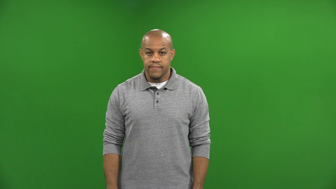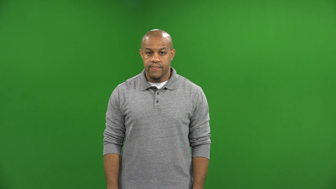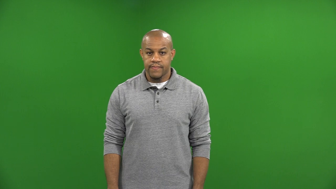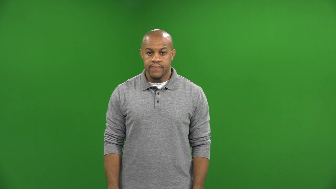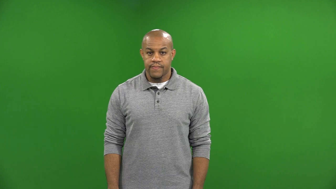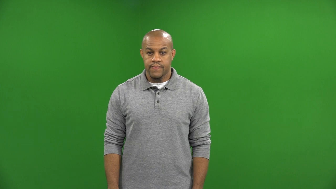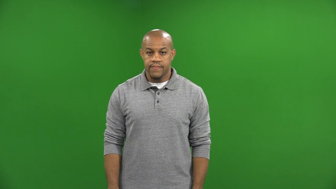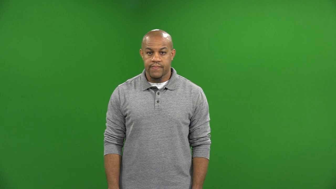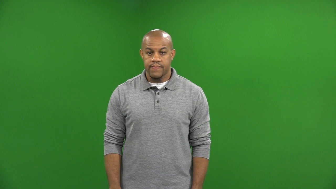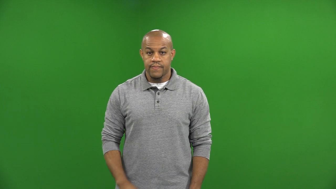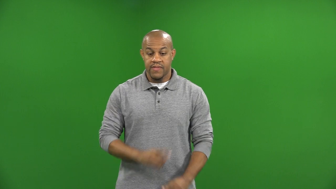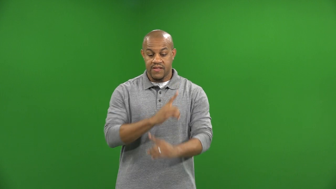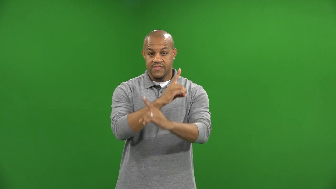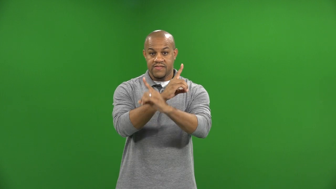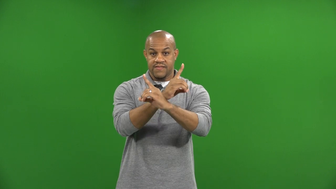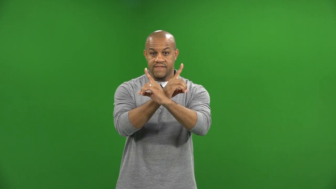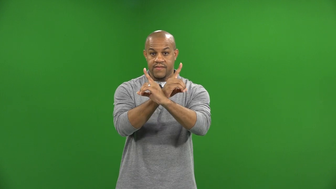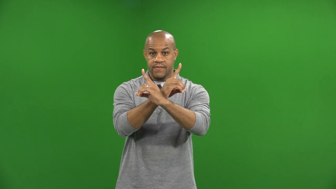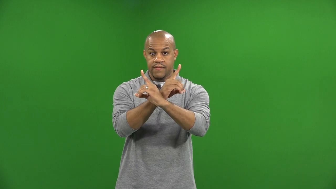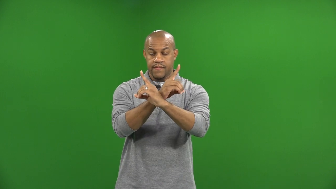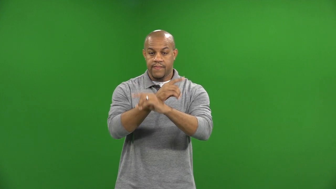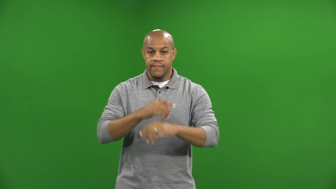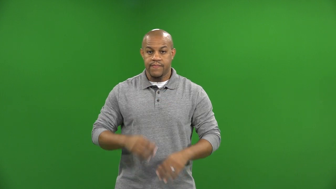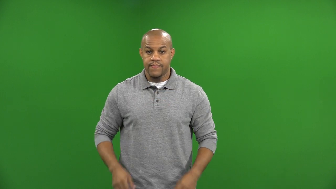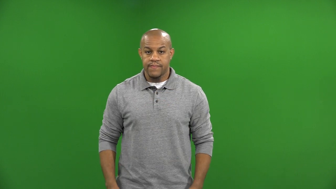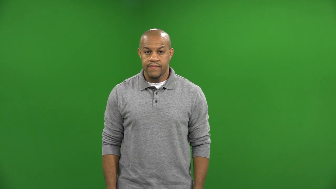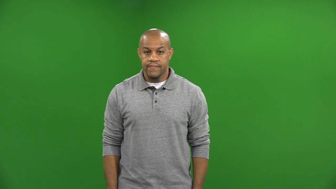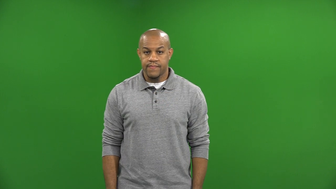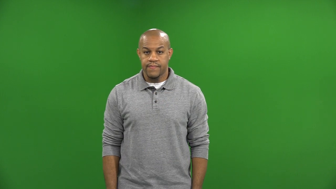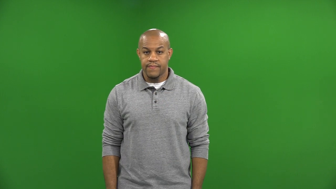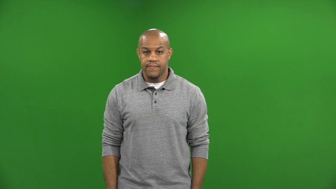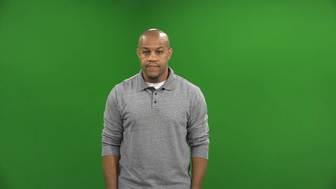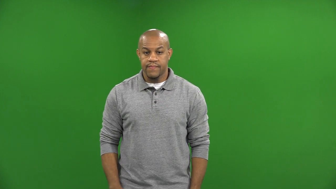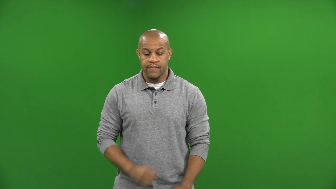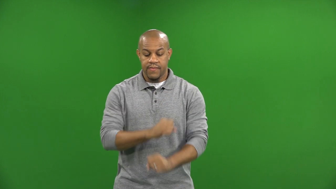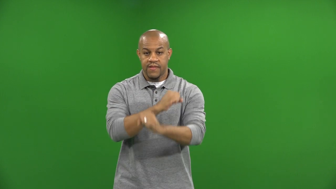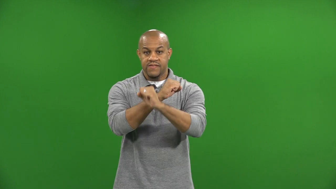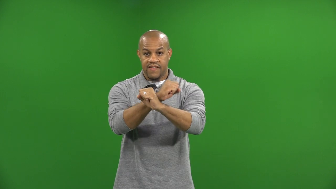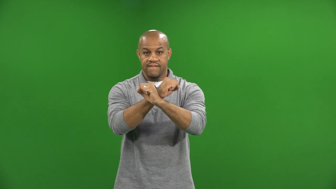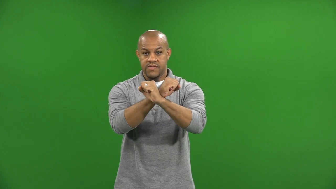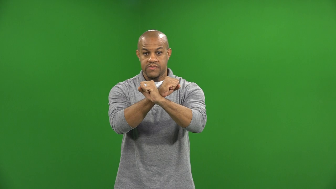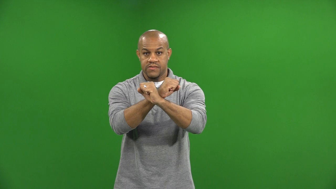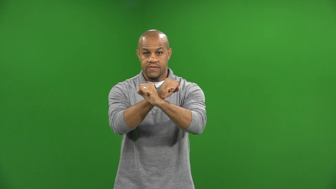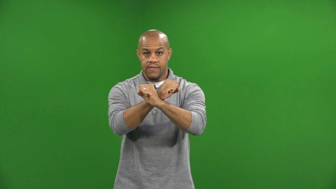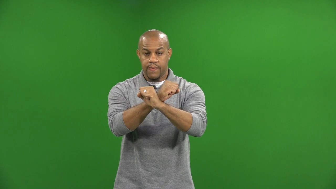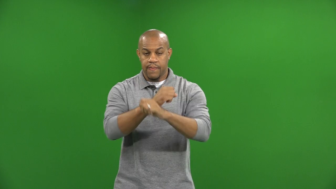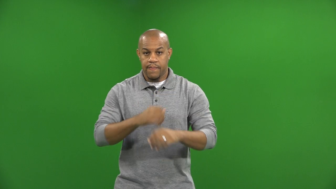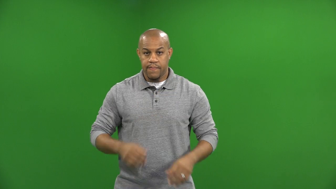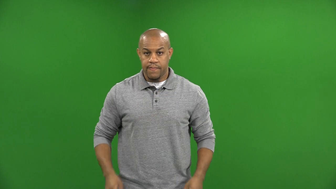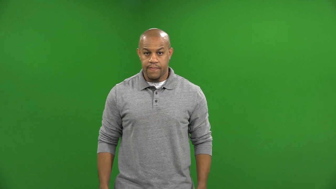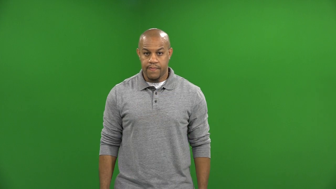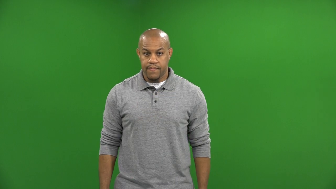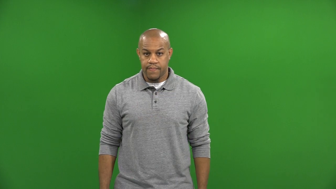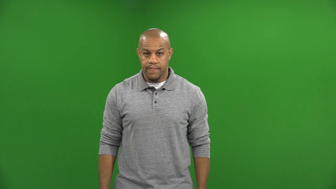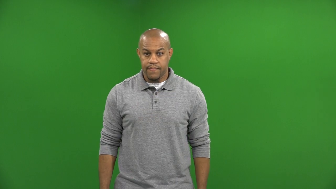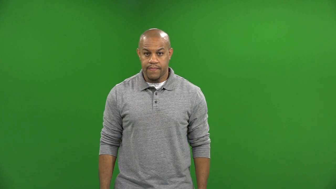Defense